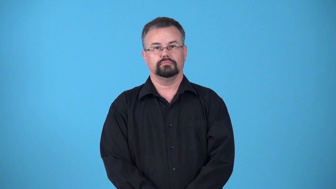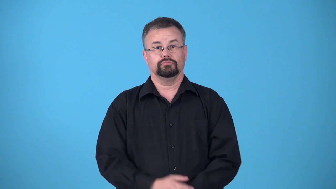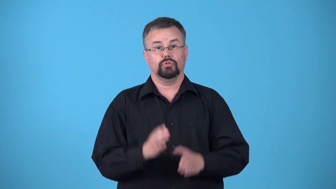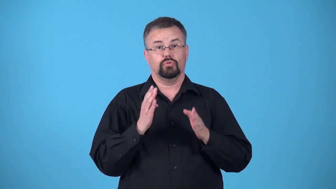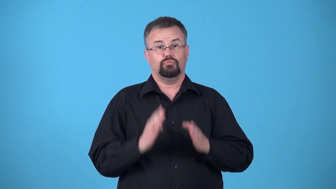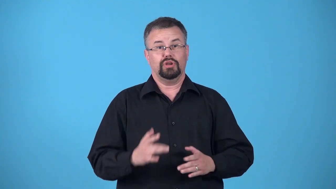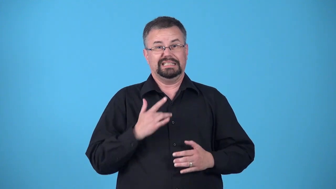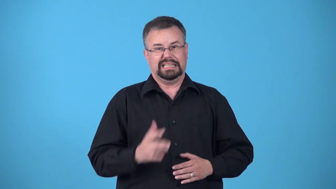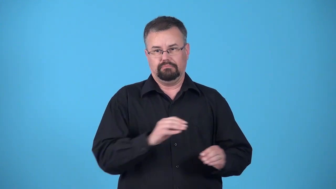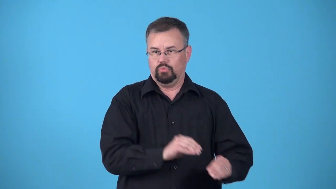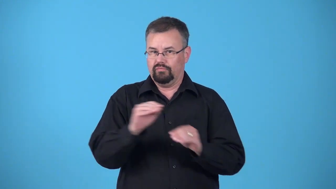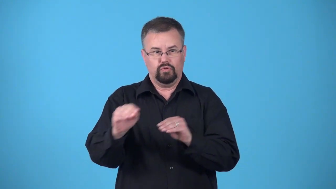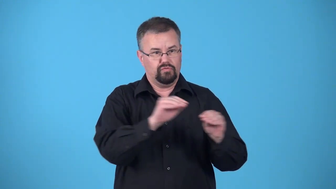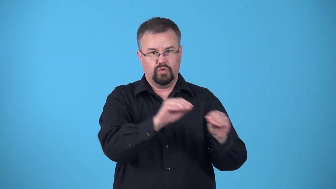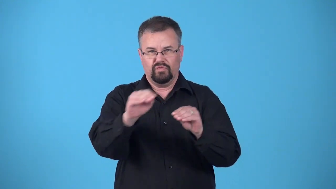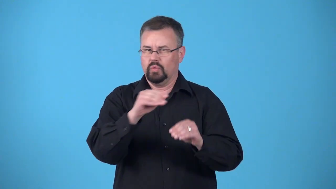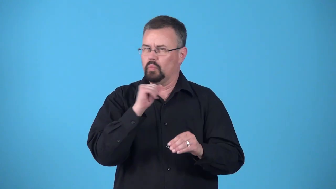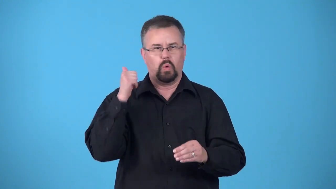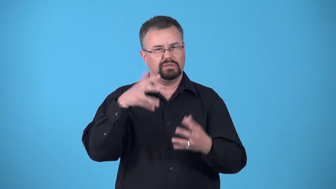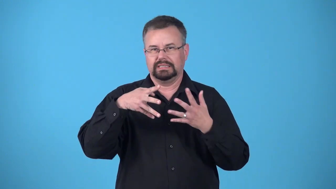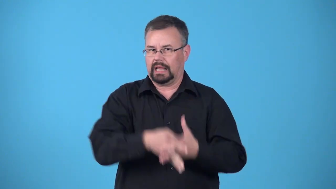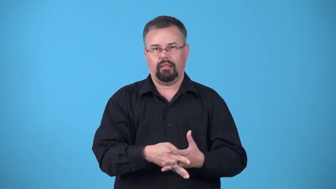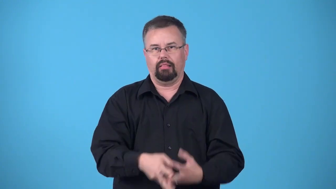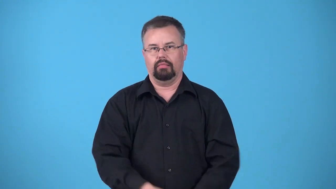a rolling stone gathers no moss